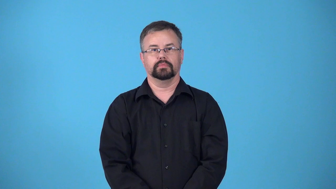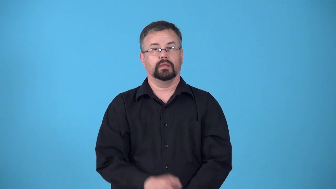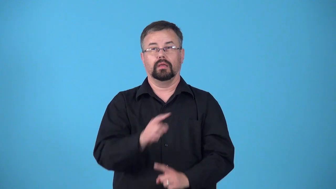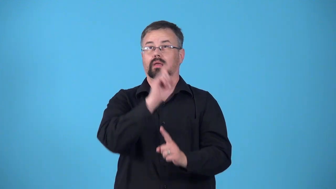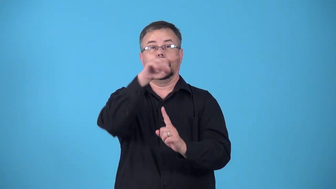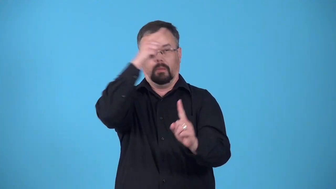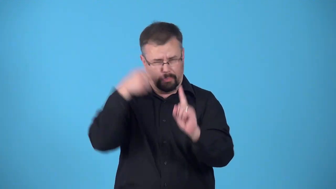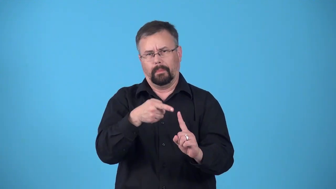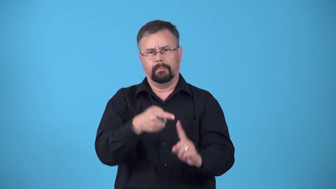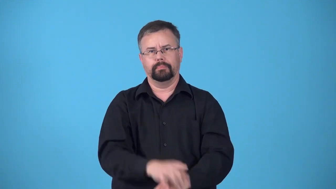cut to the chase